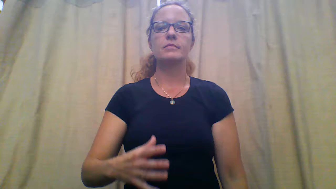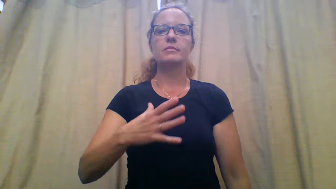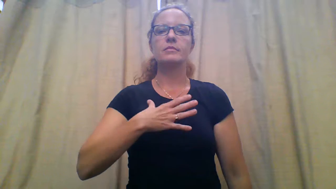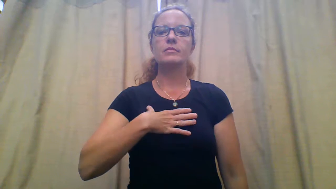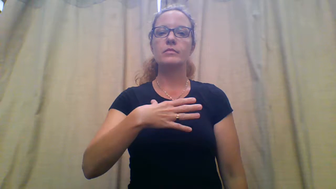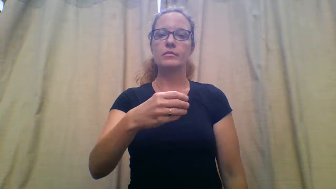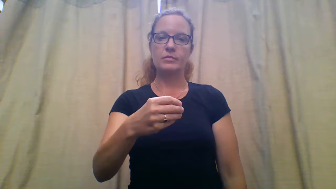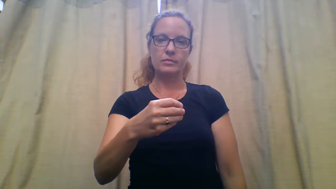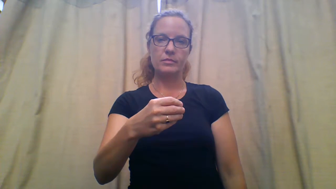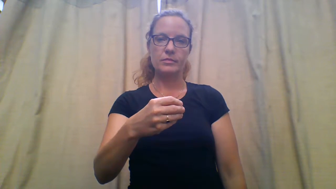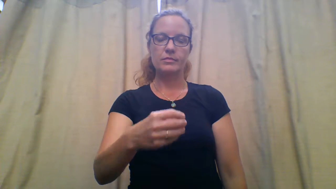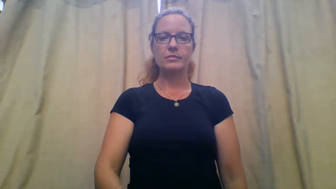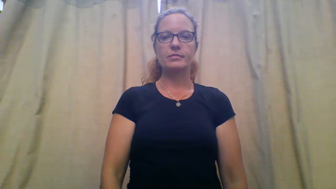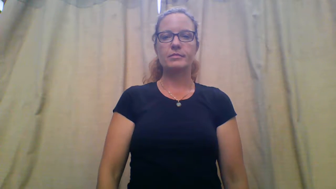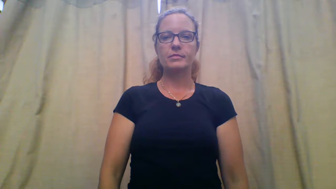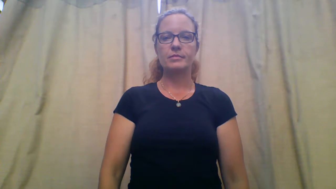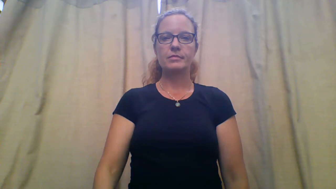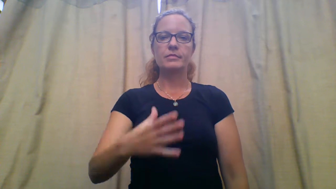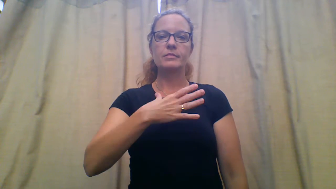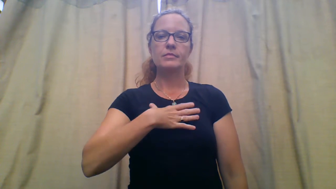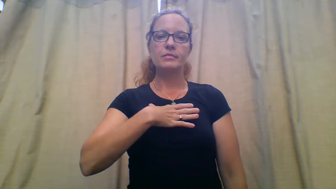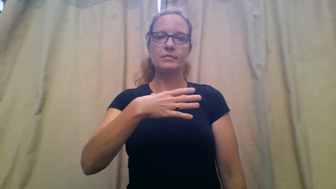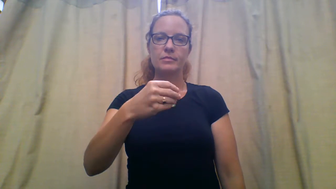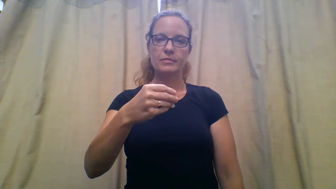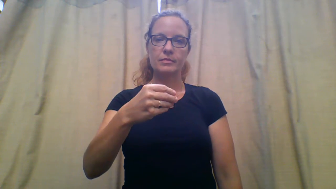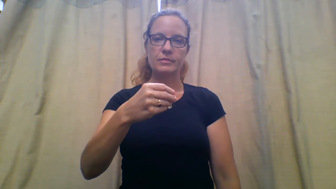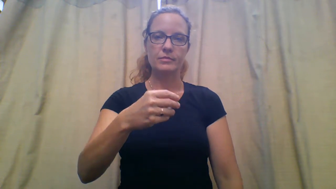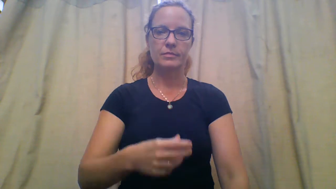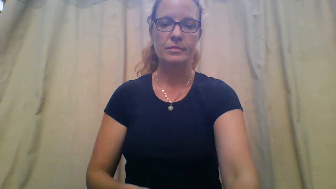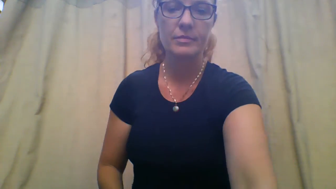White